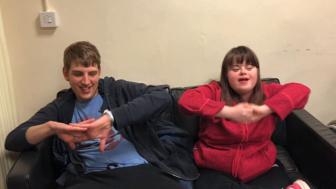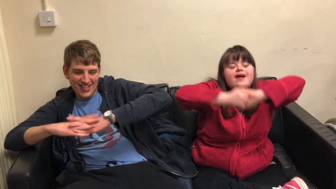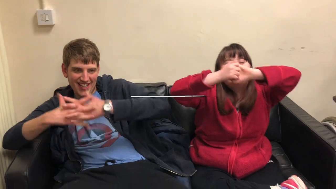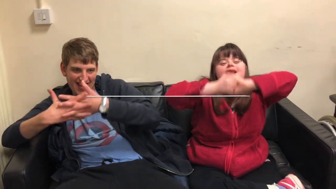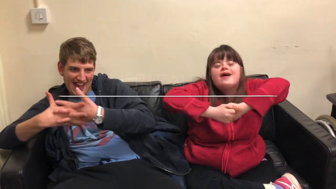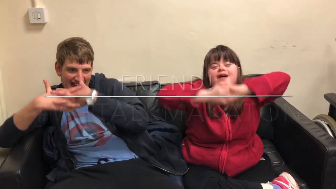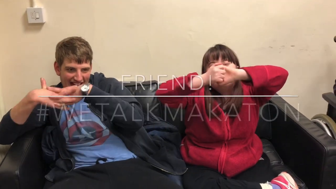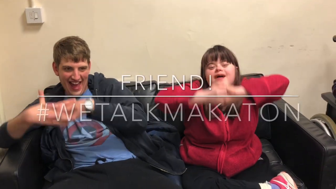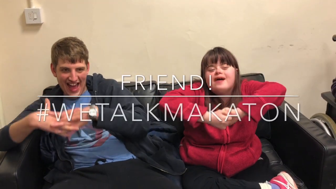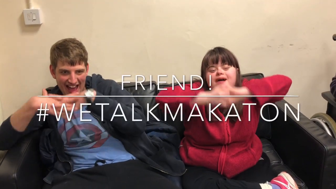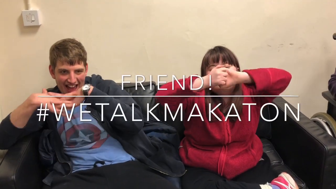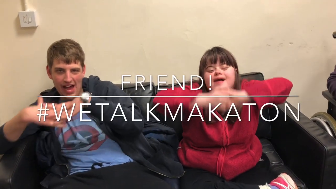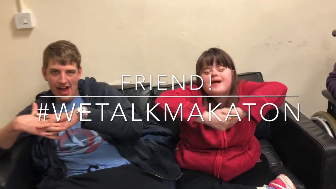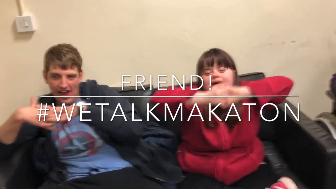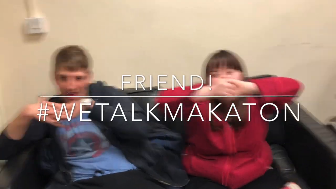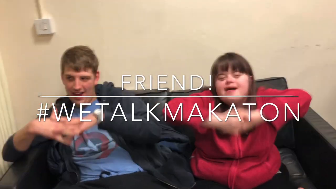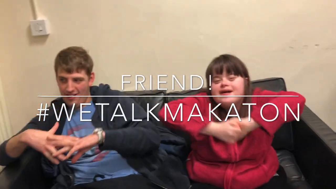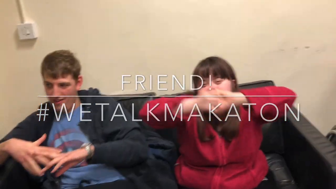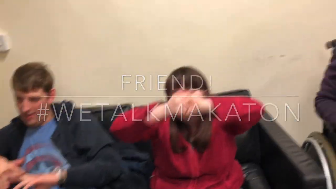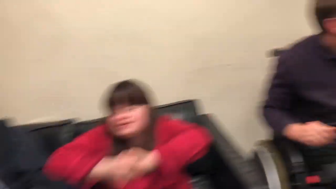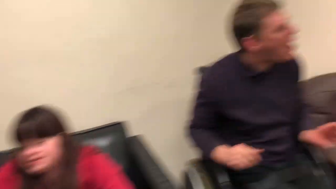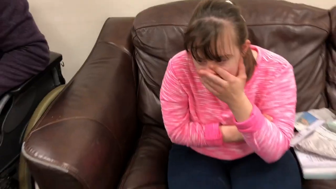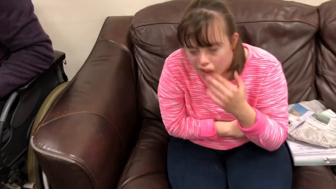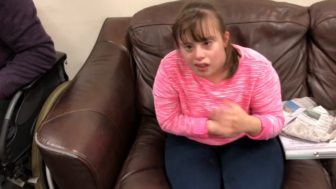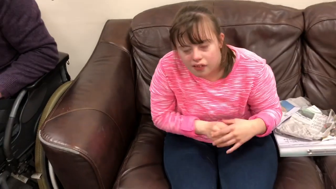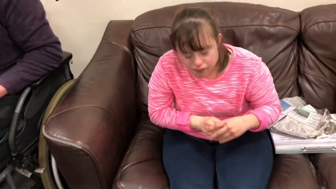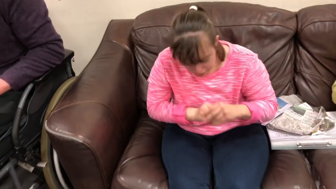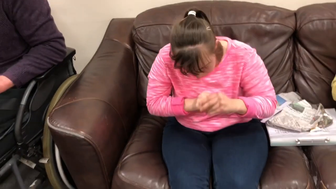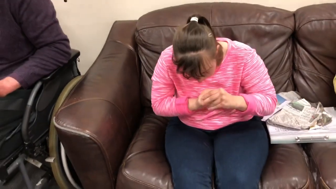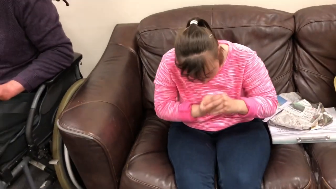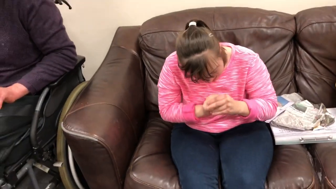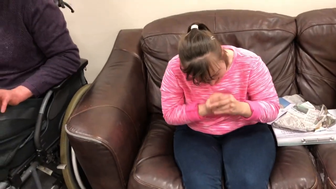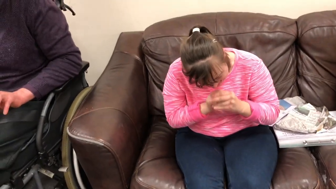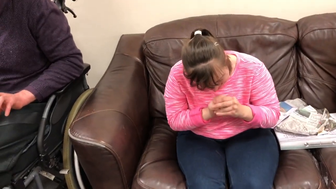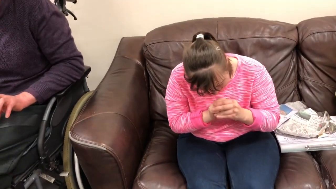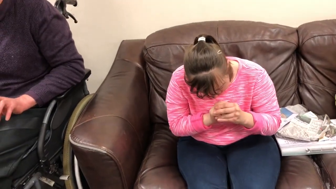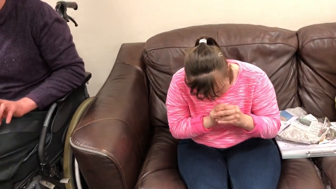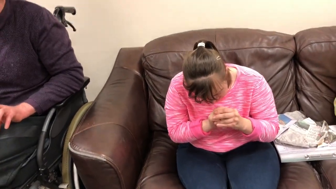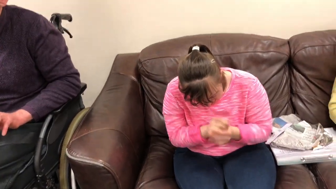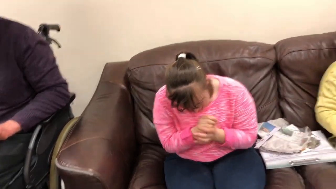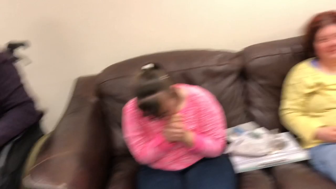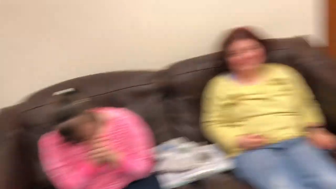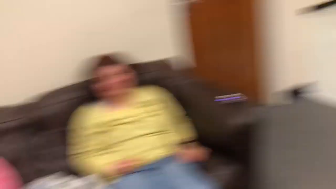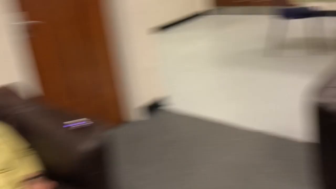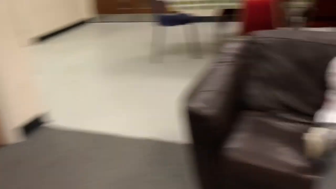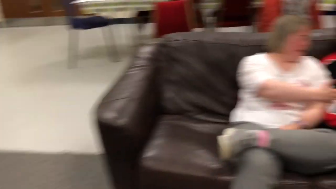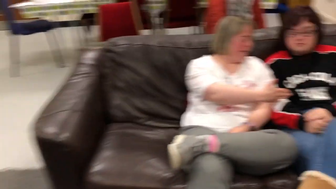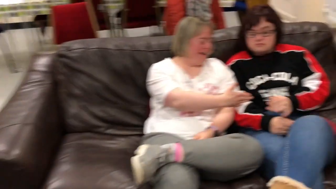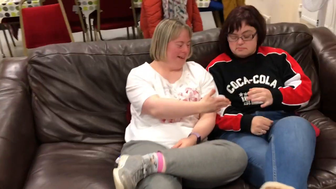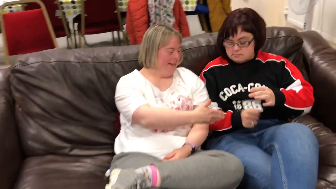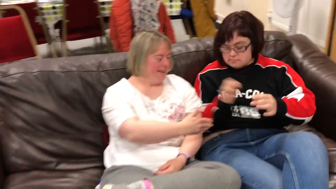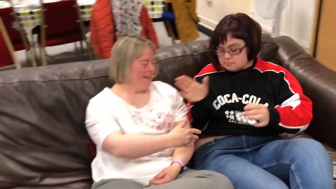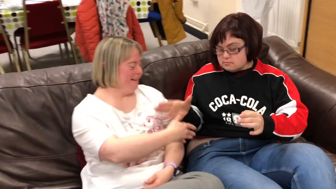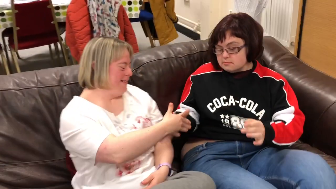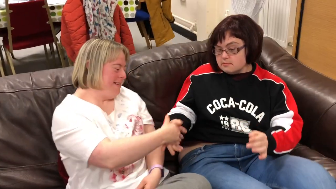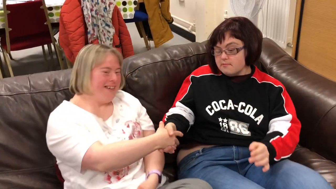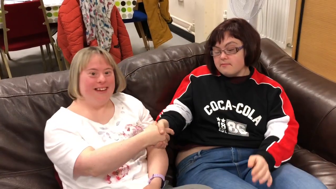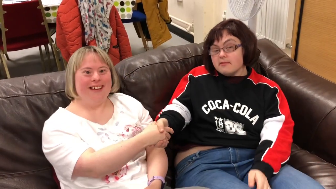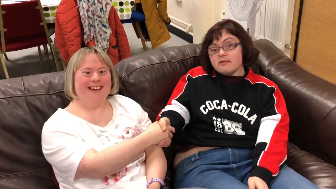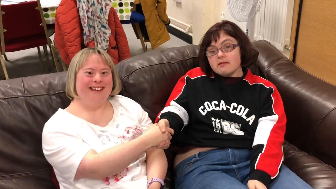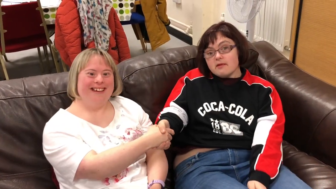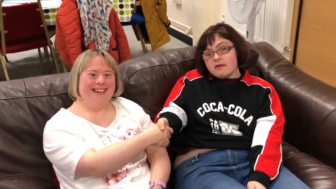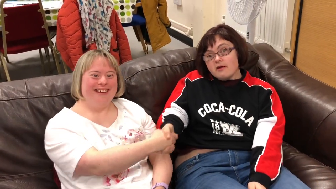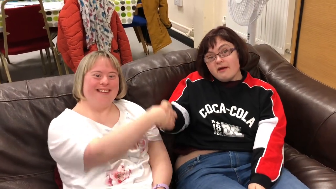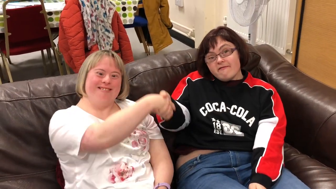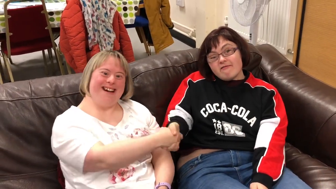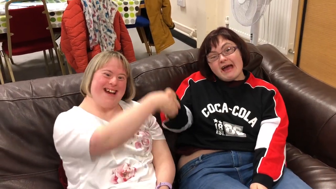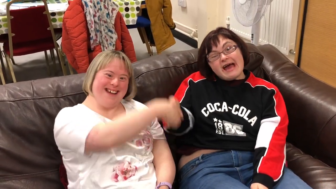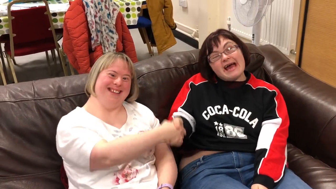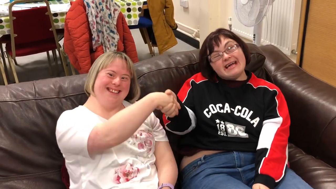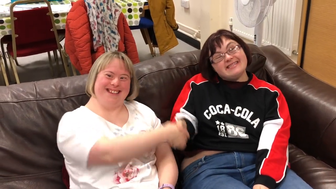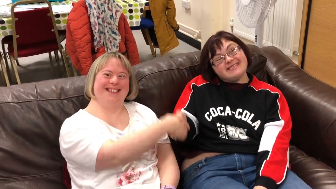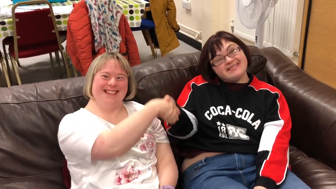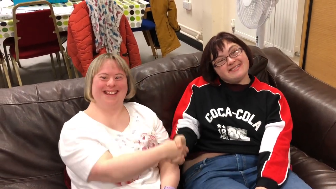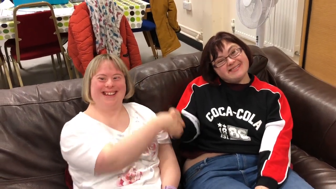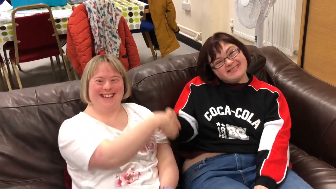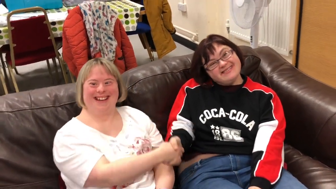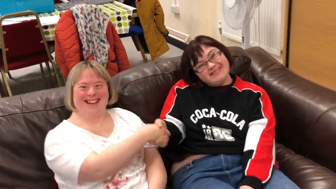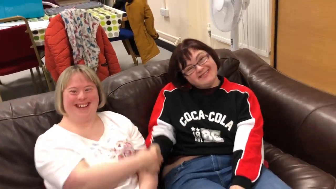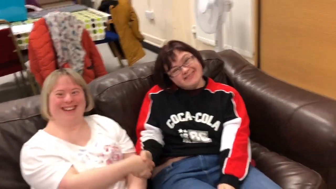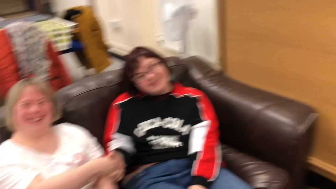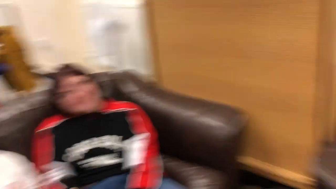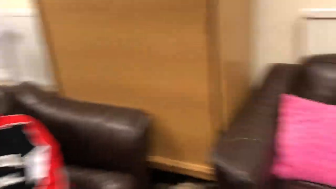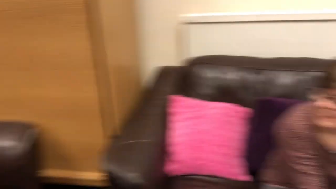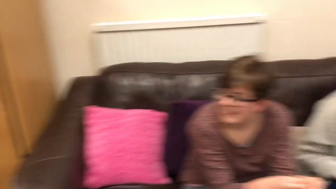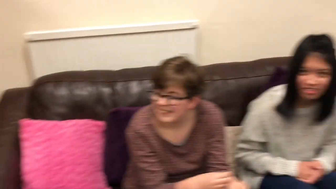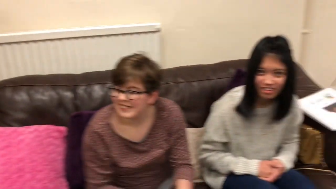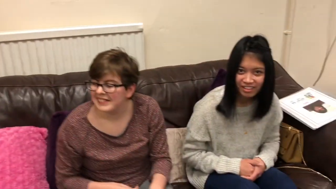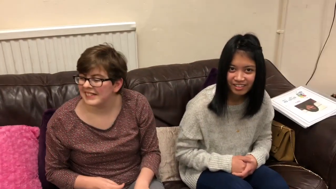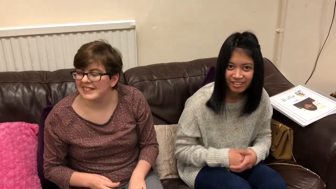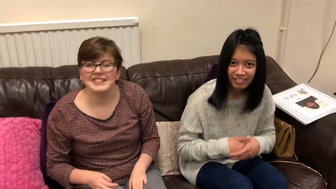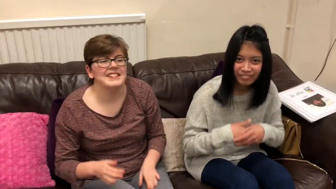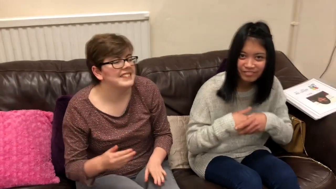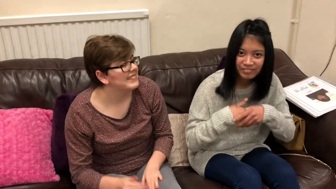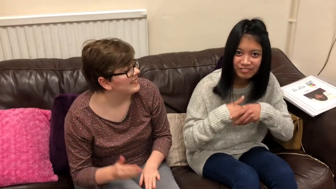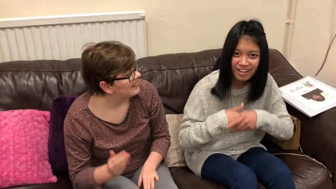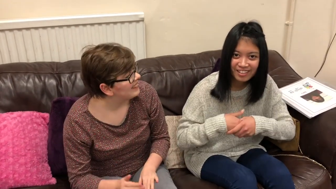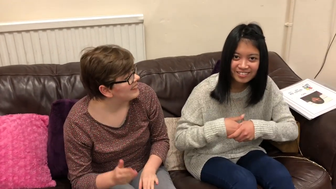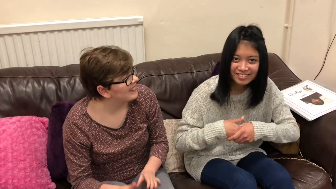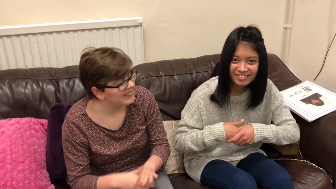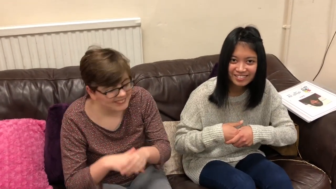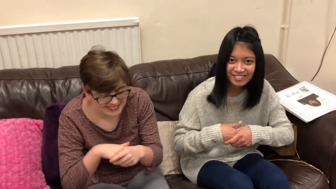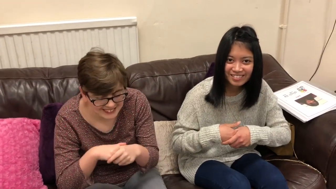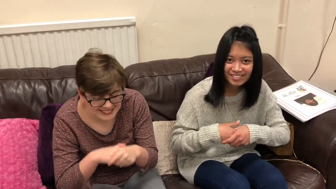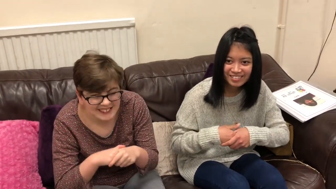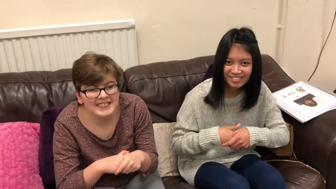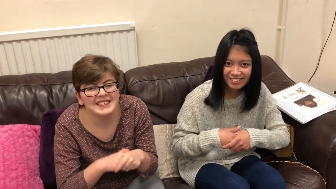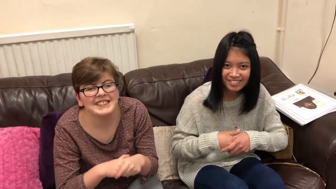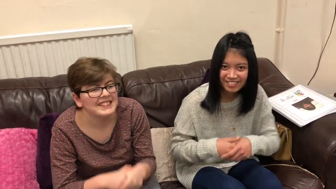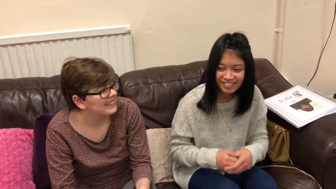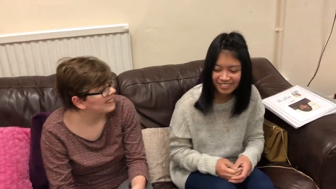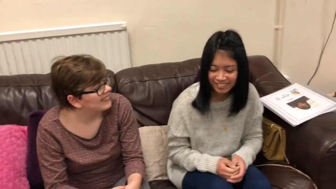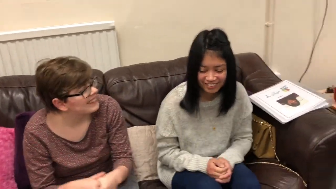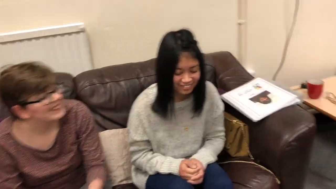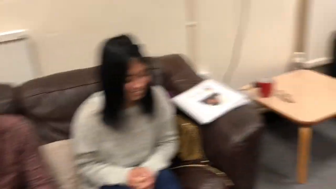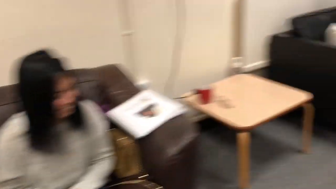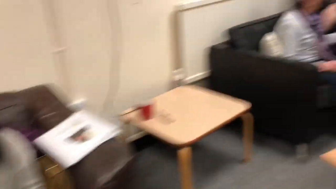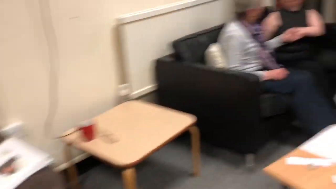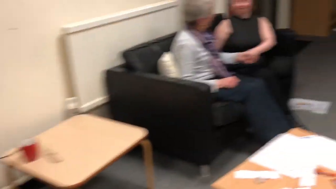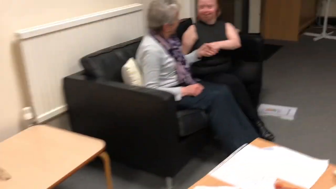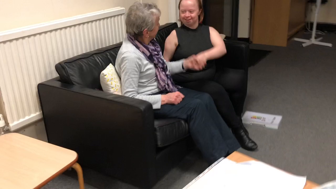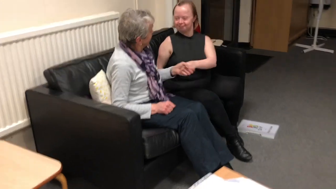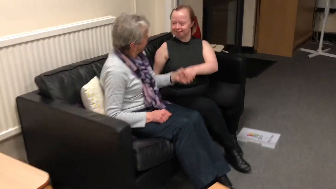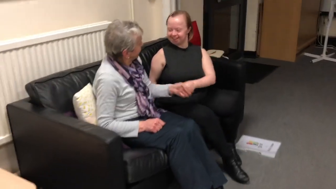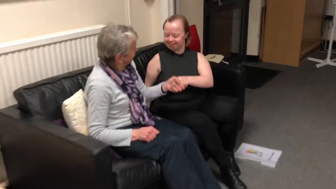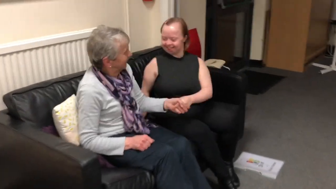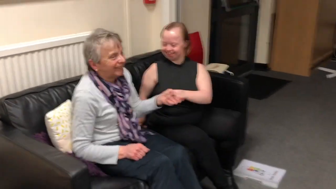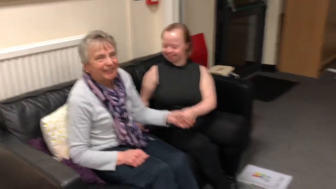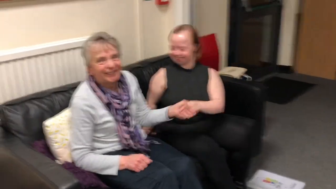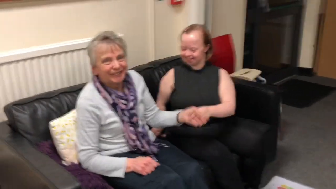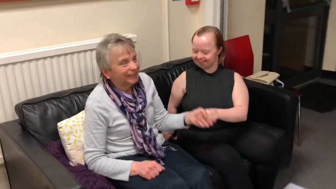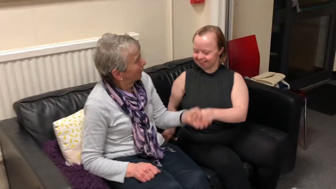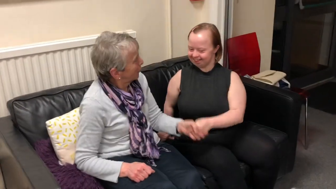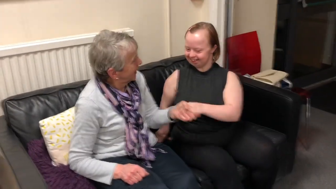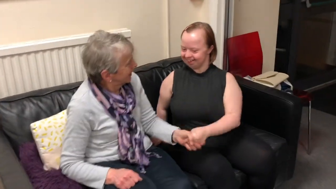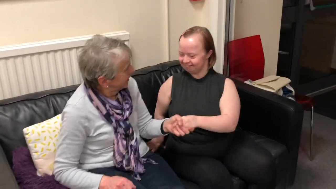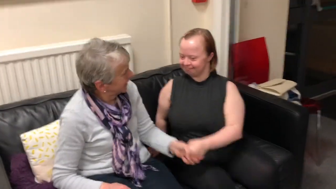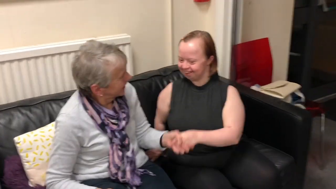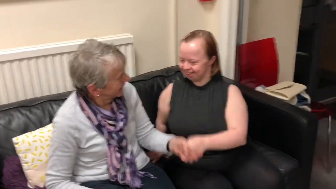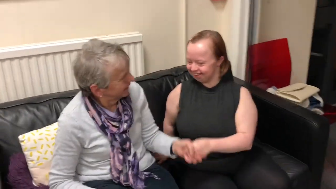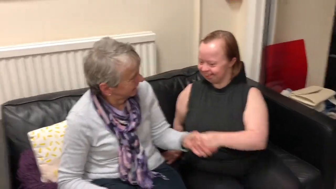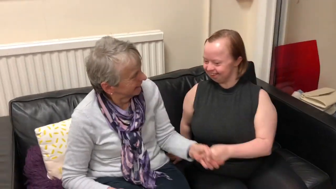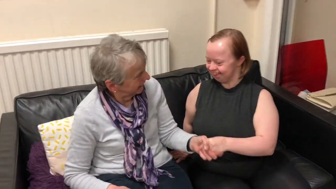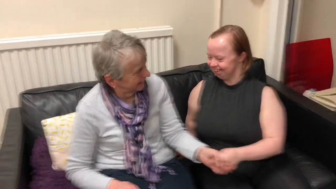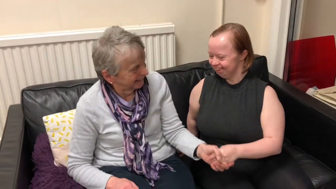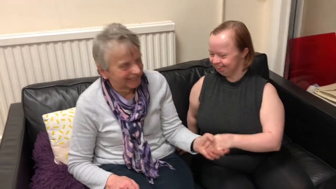Friend